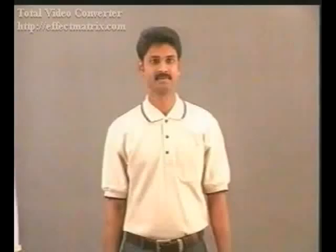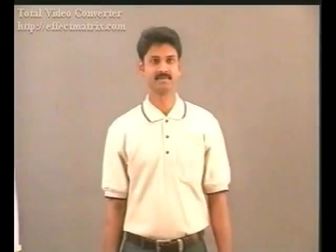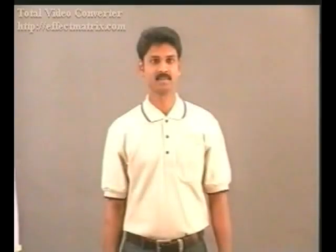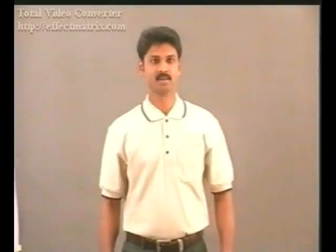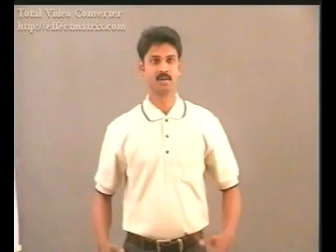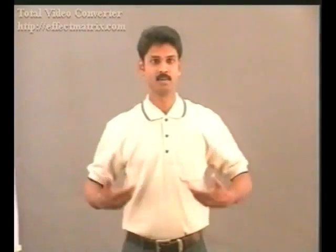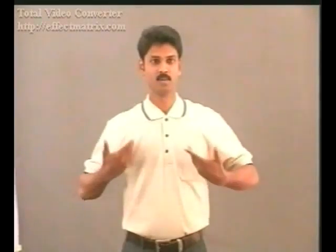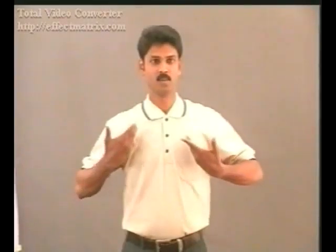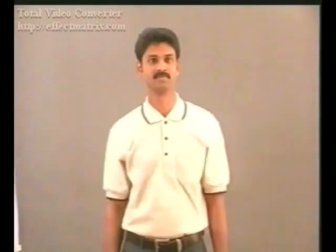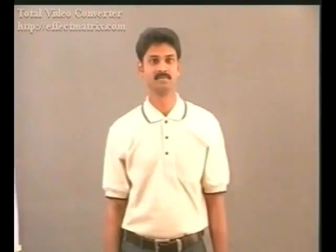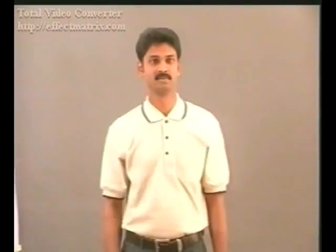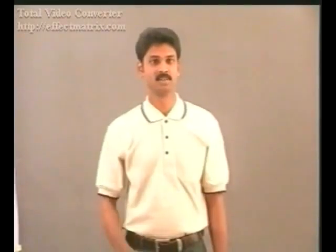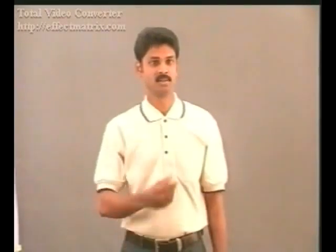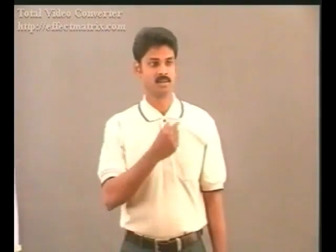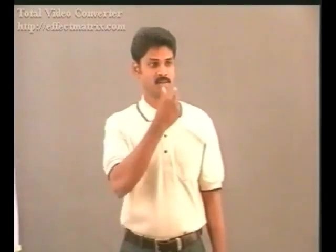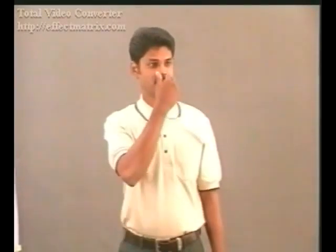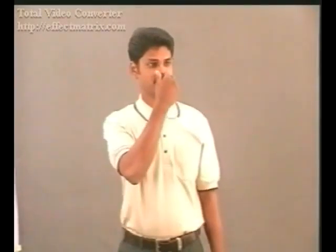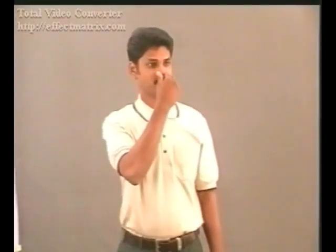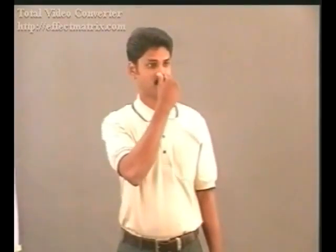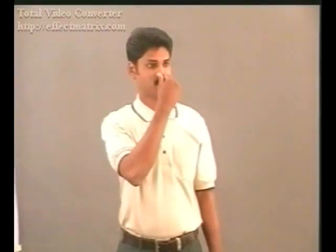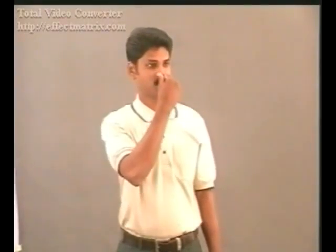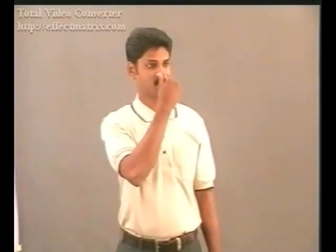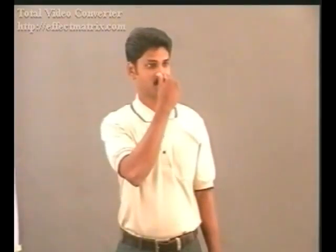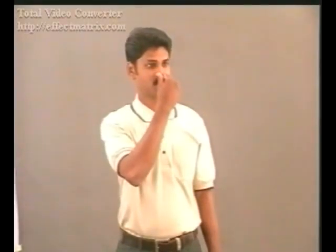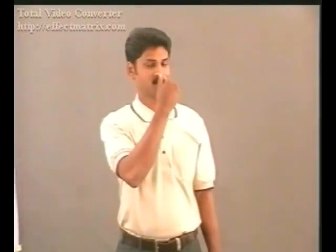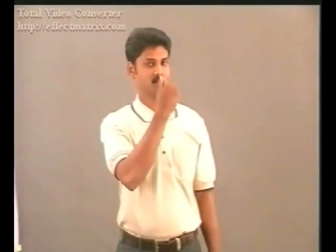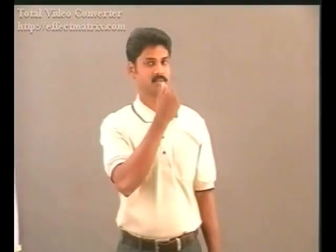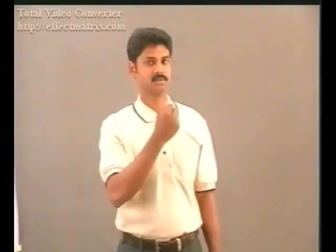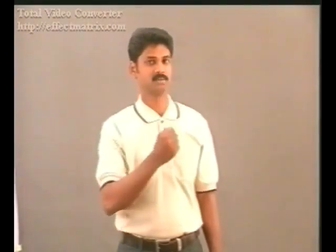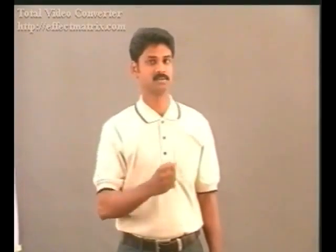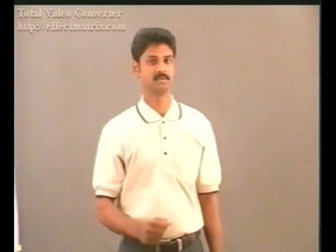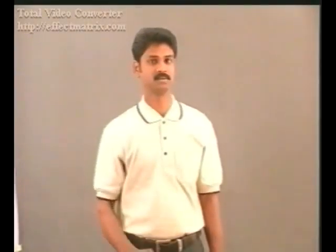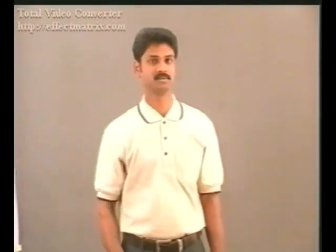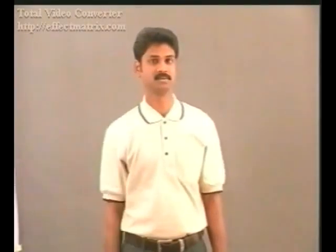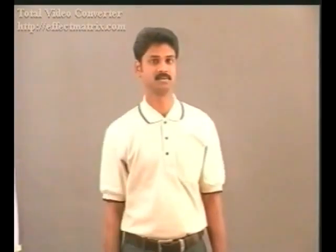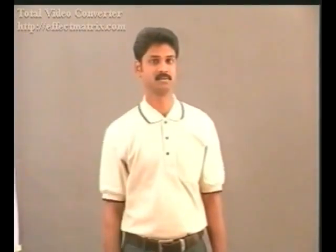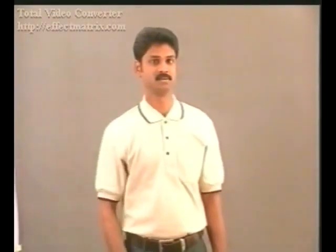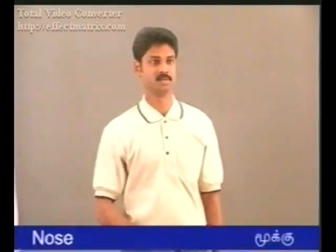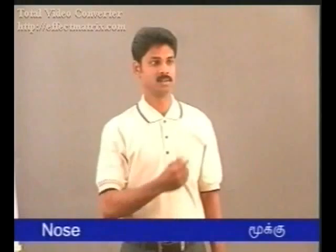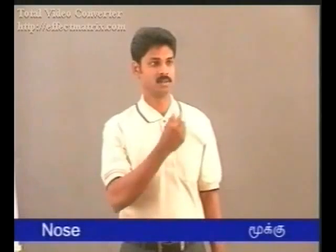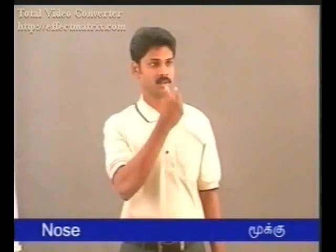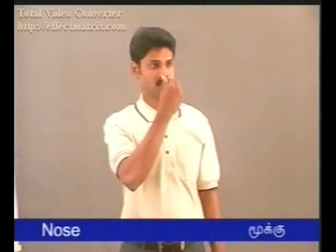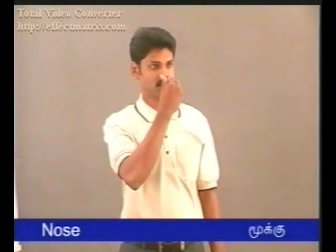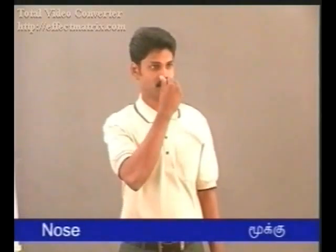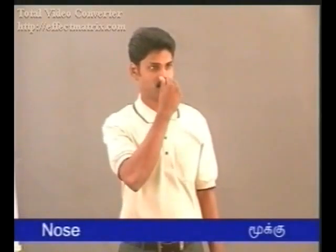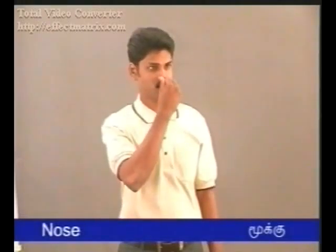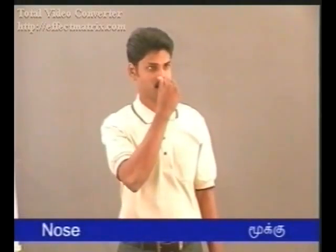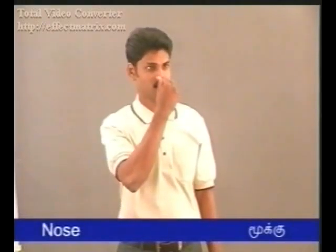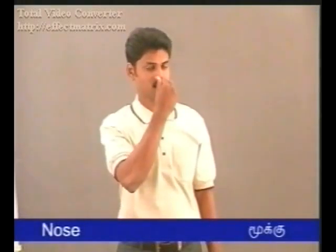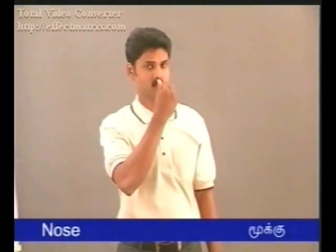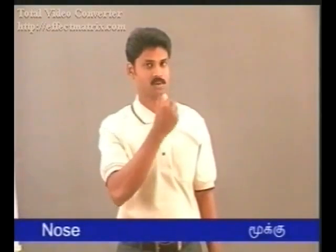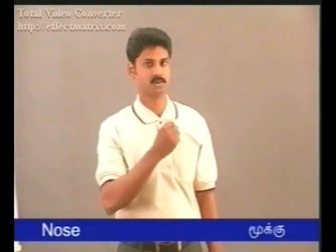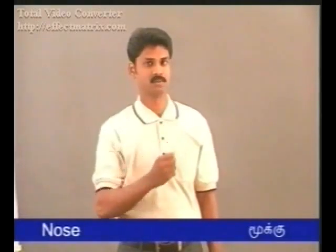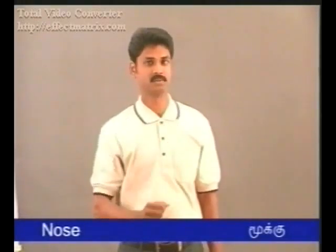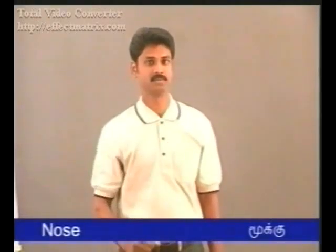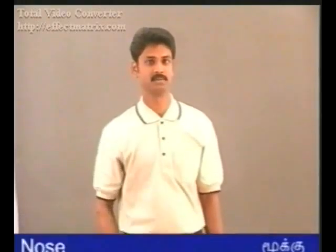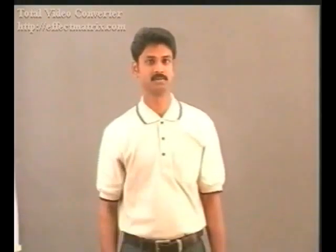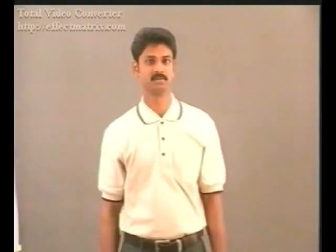nose